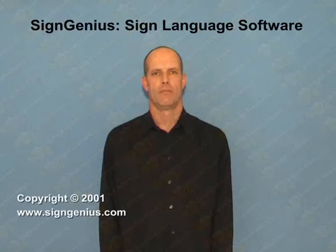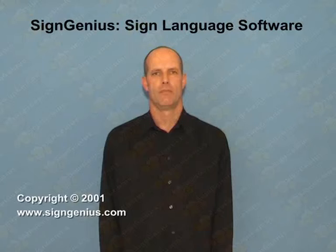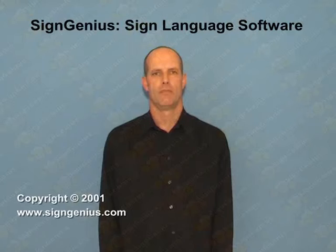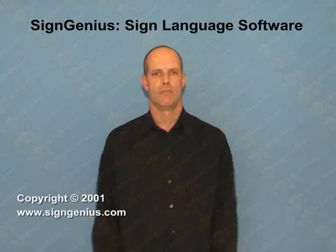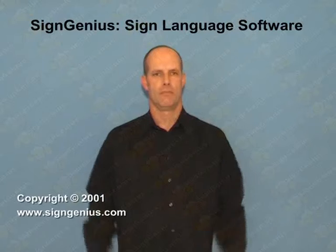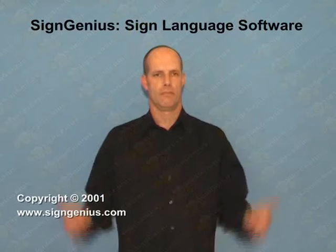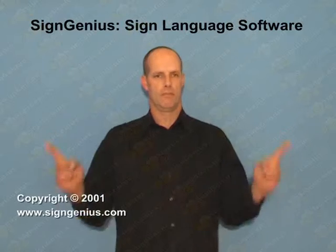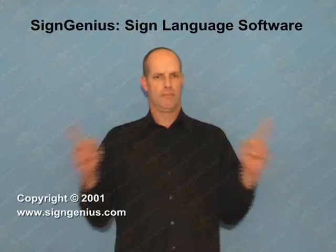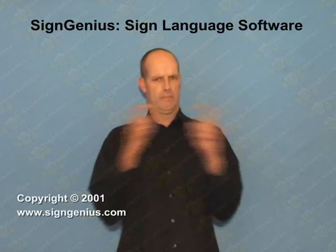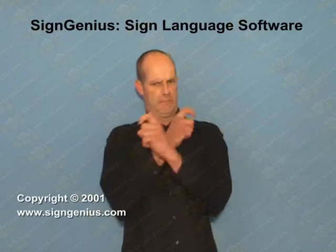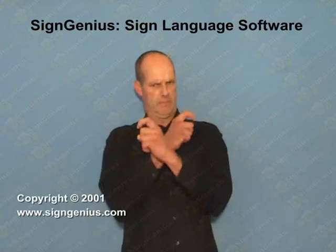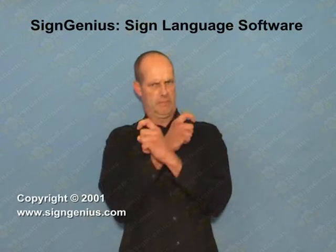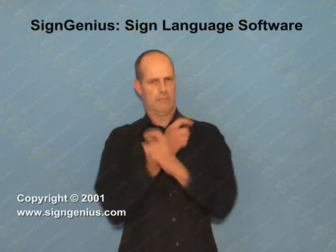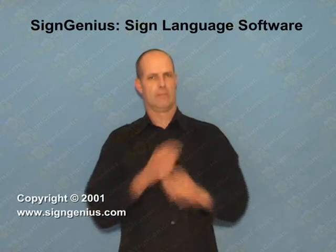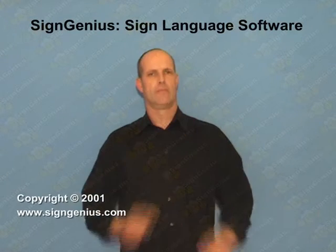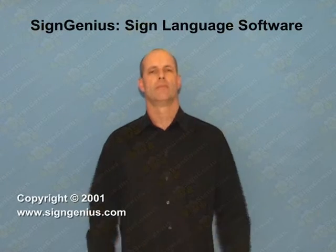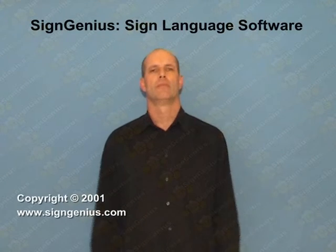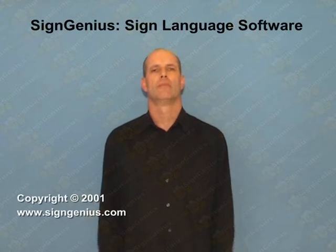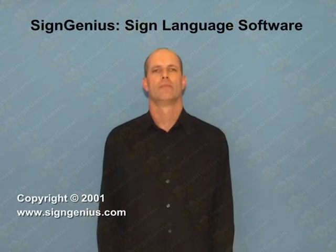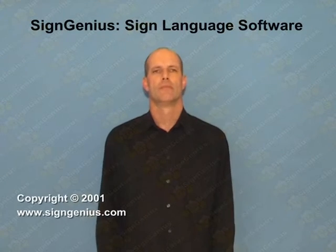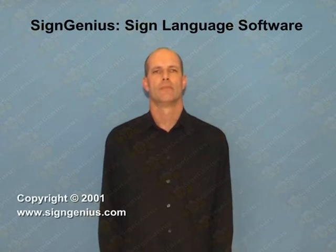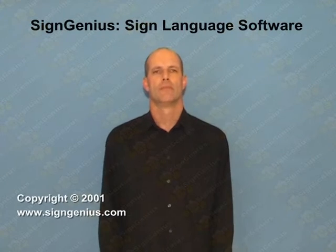COMPLEX